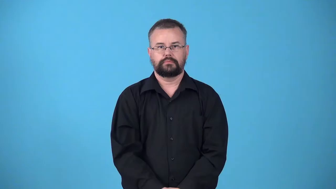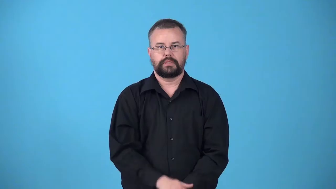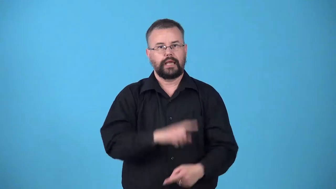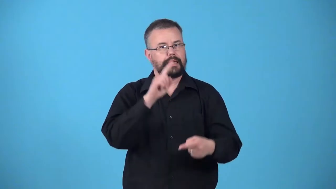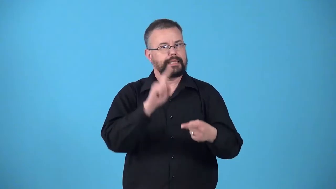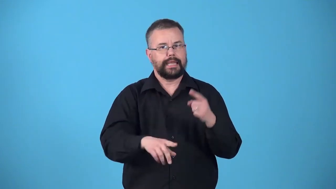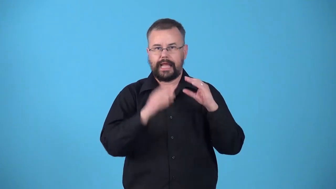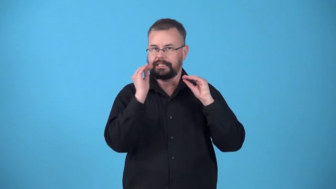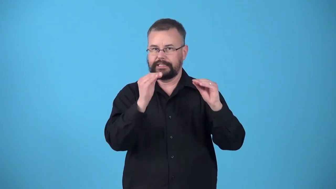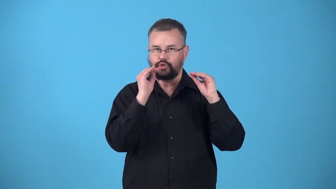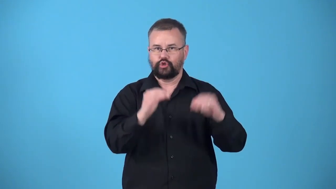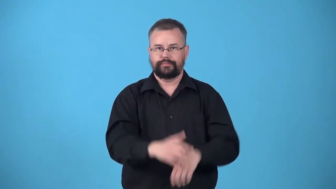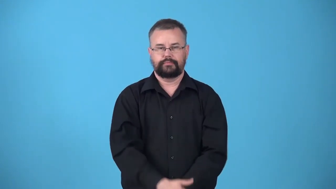unteachable